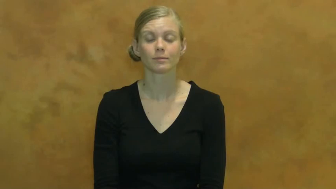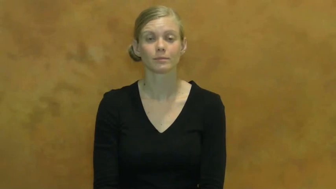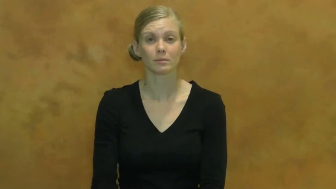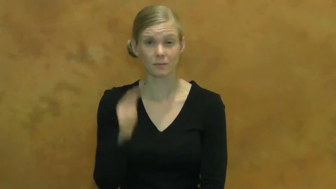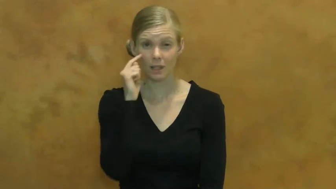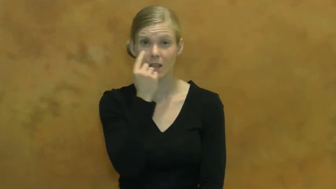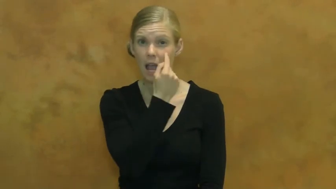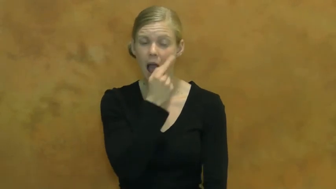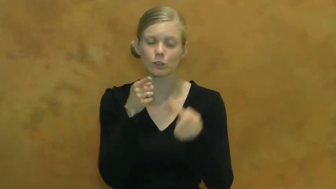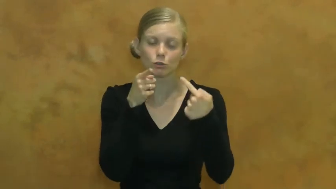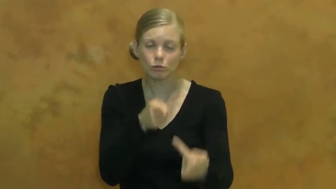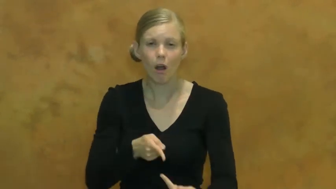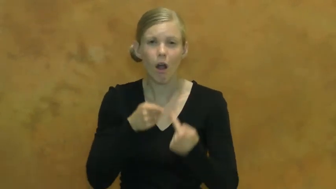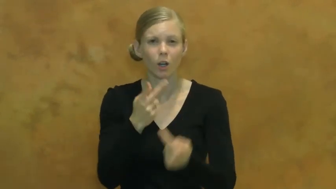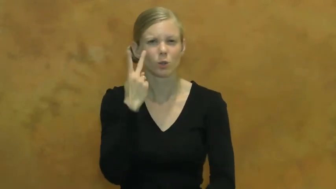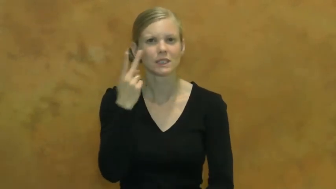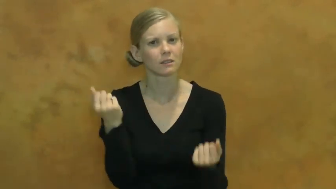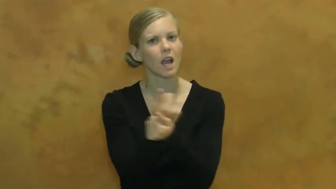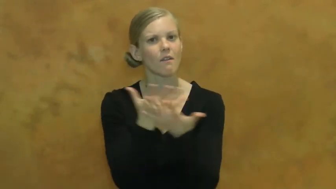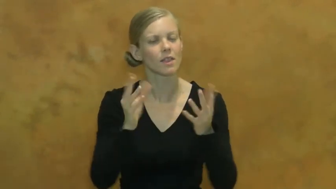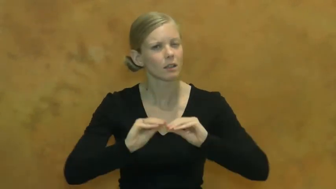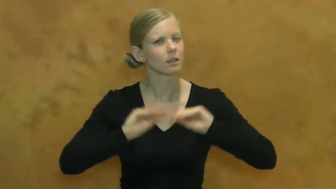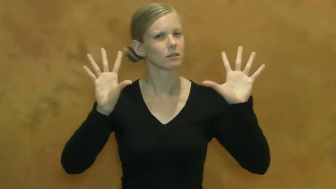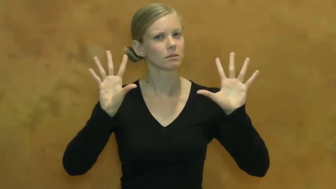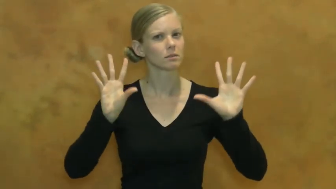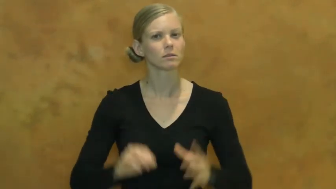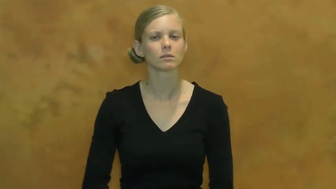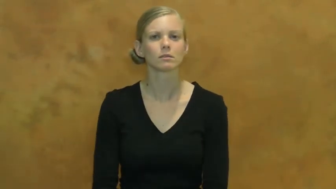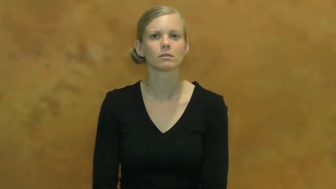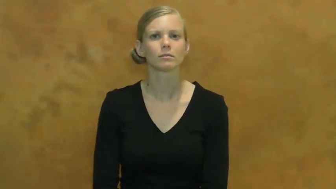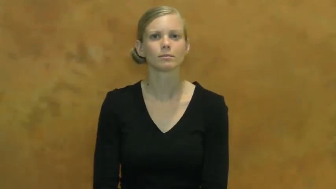visual impairment